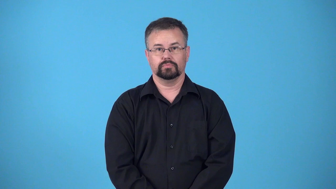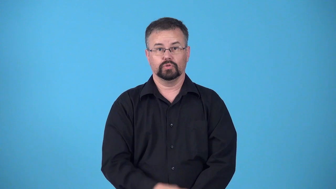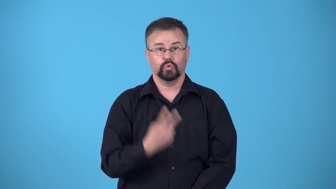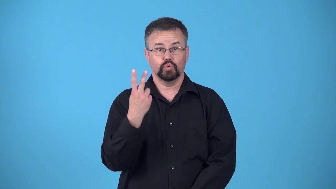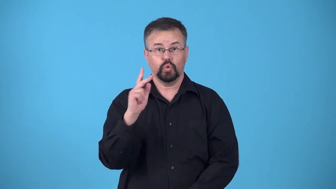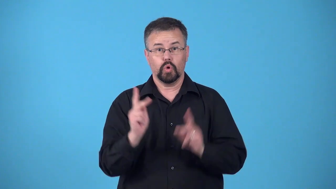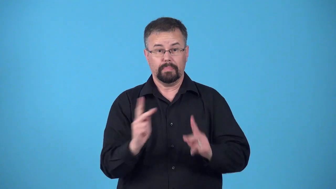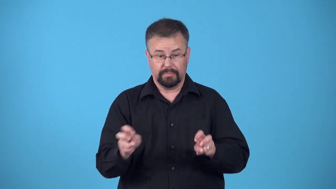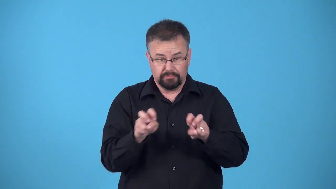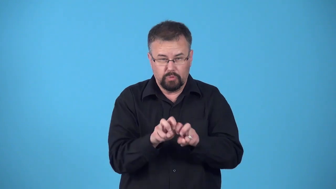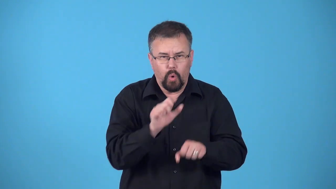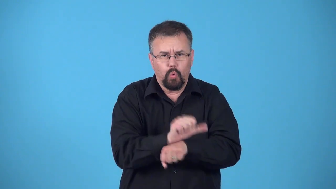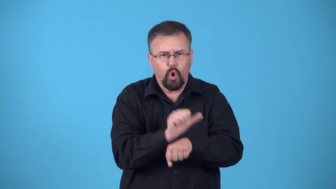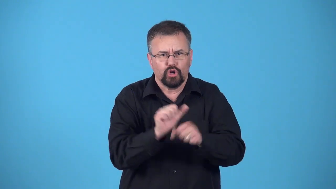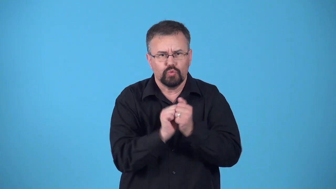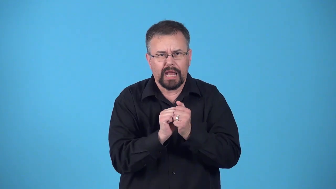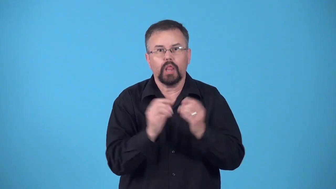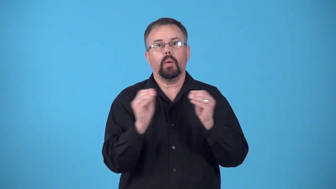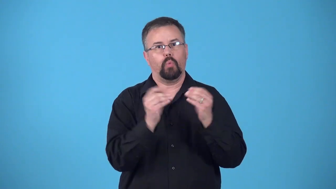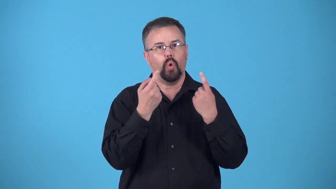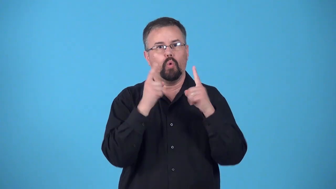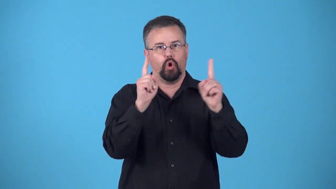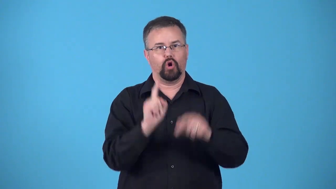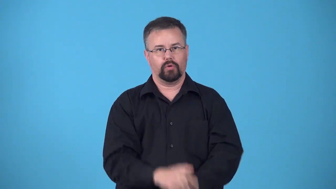two heads are better than one